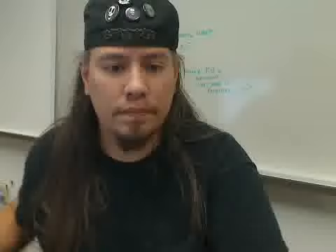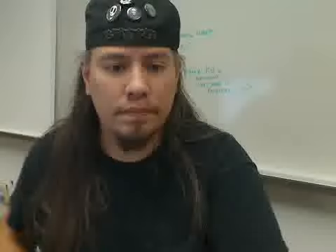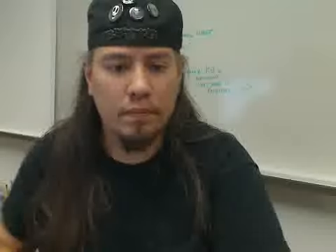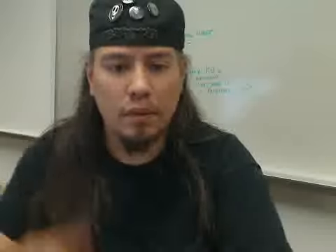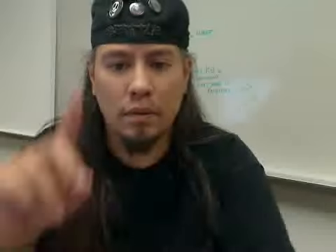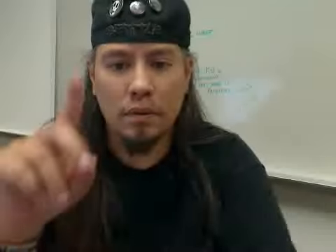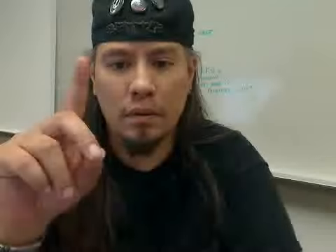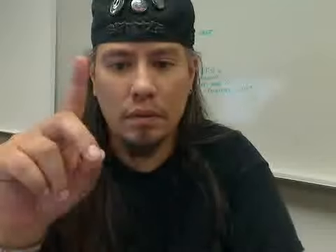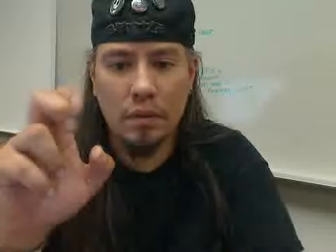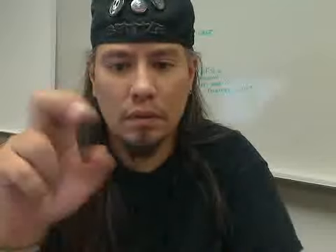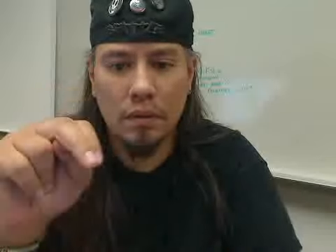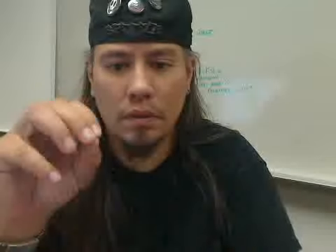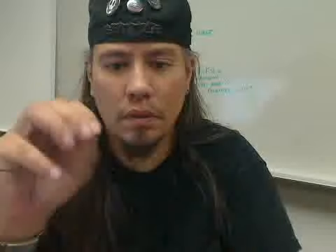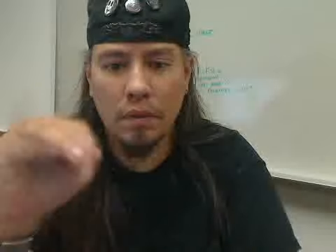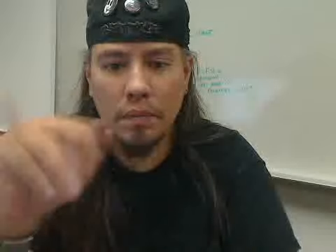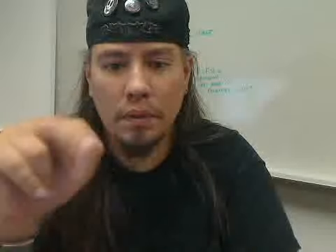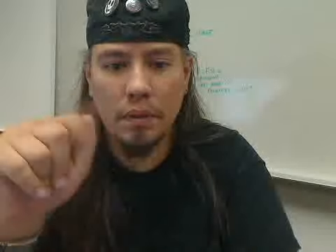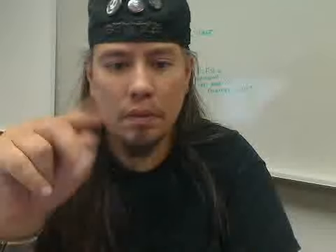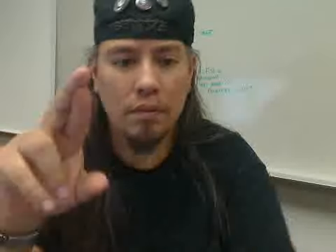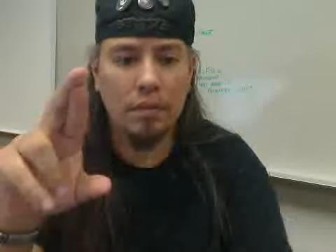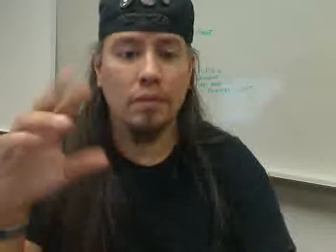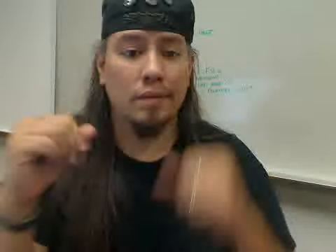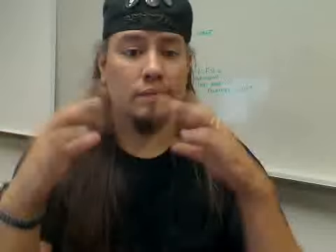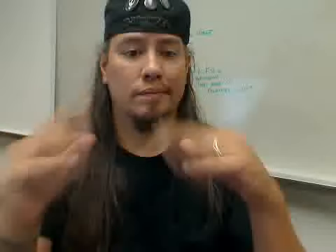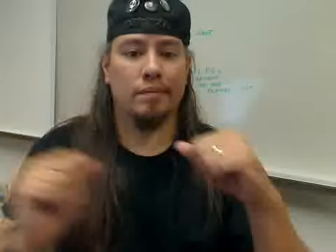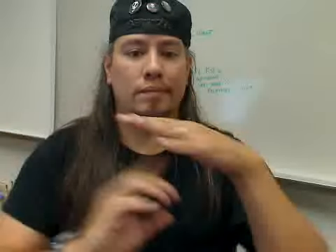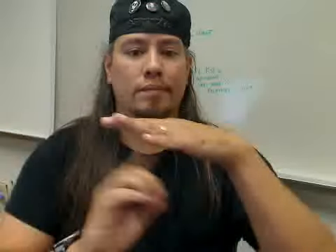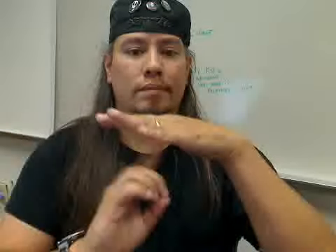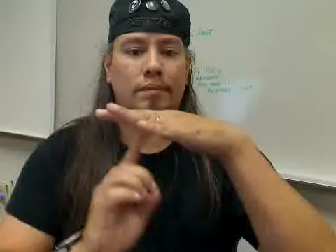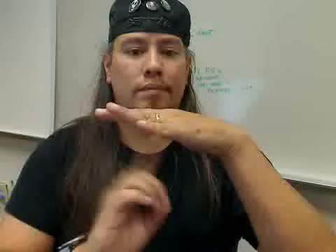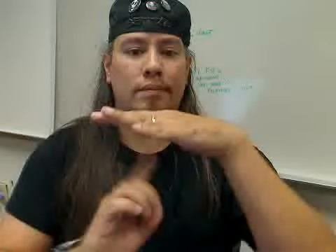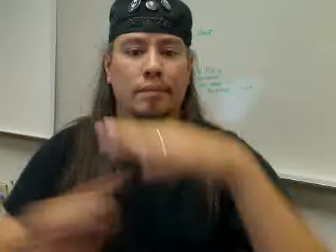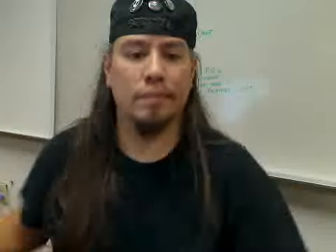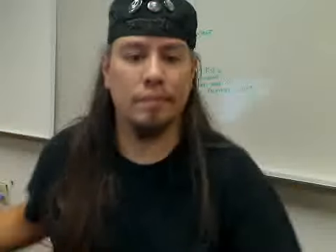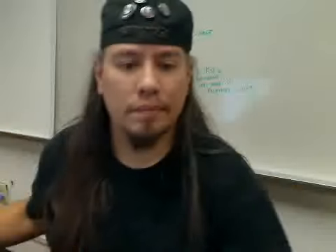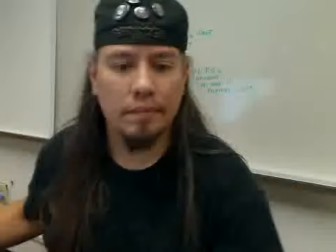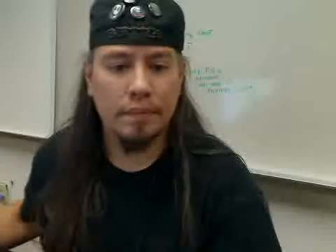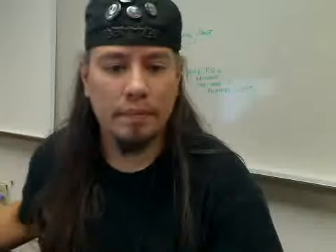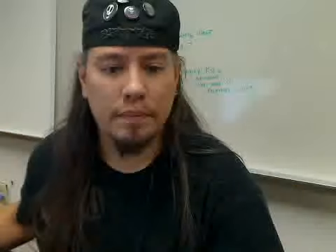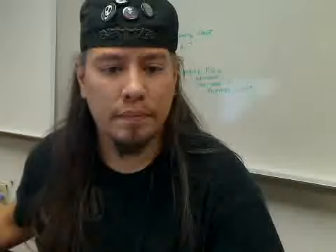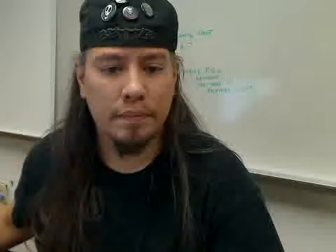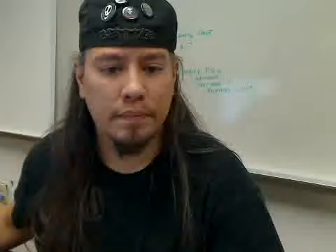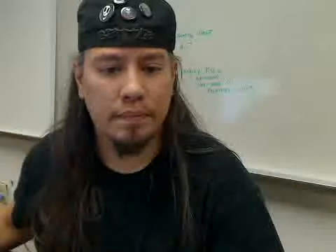denominator